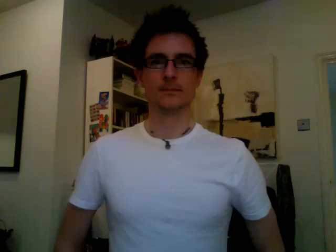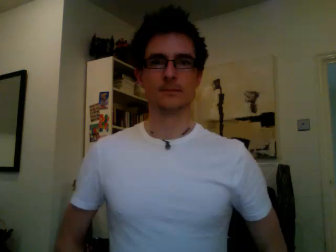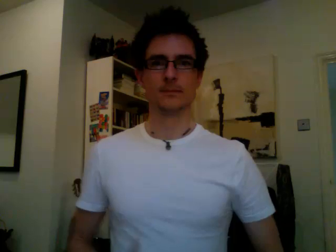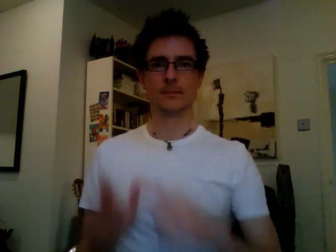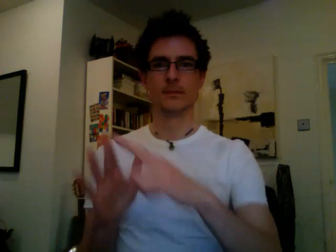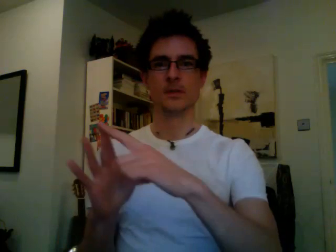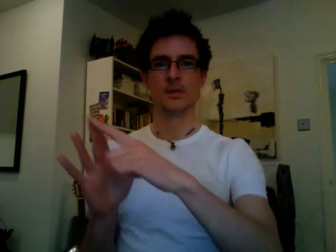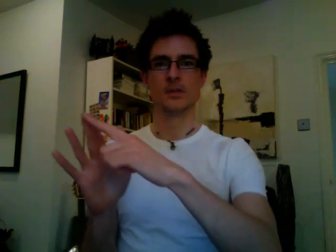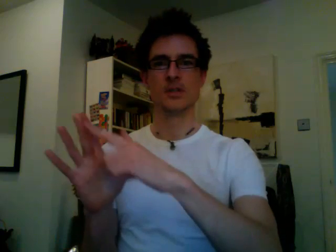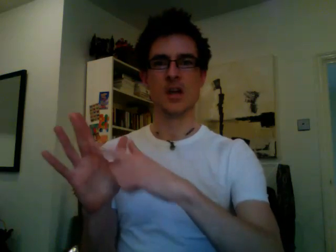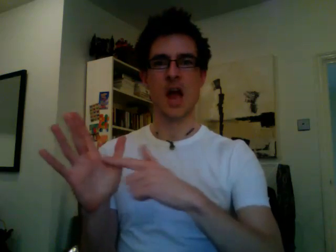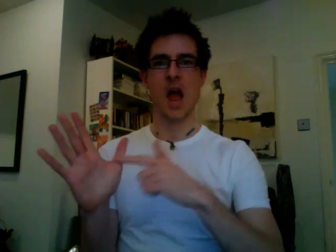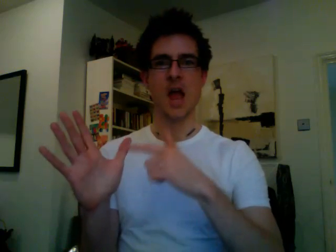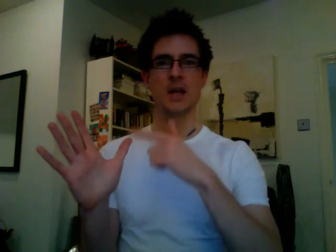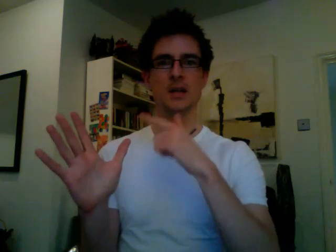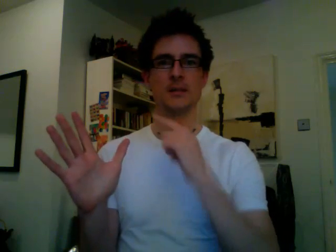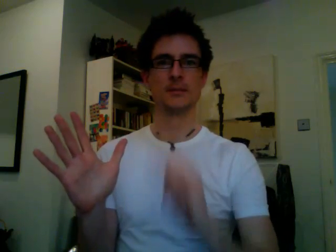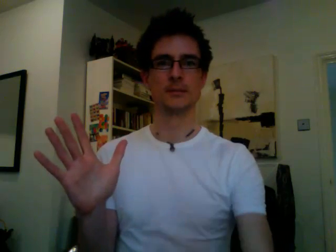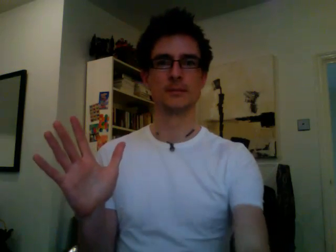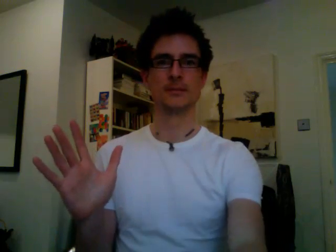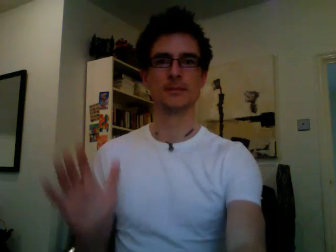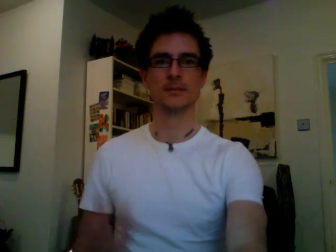J